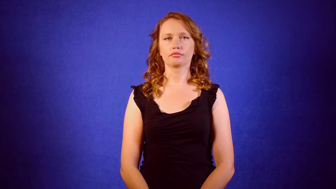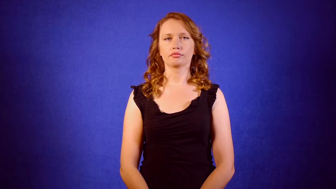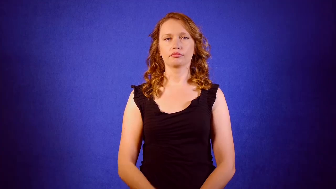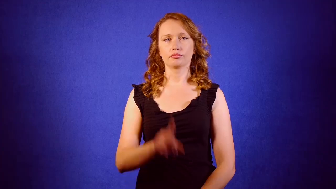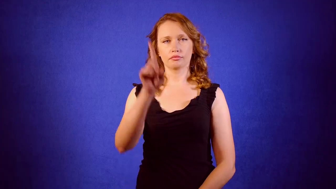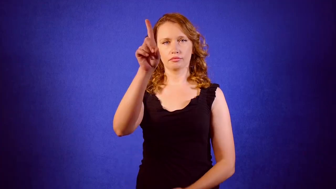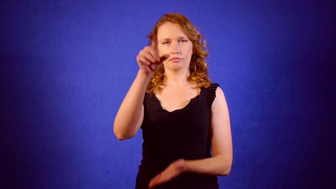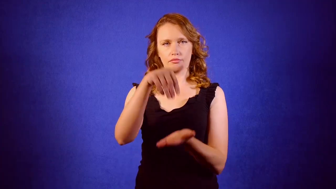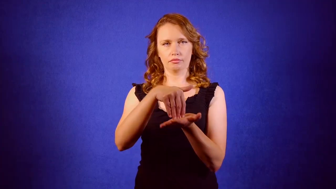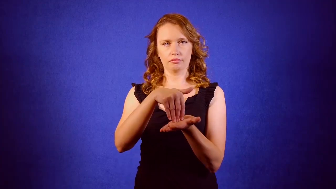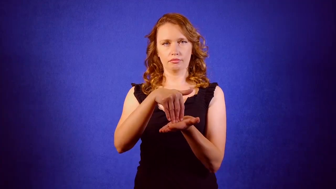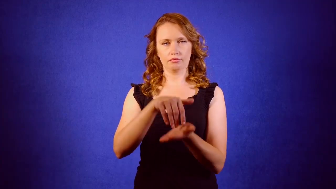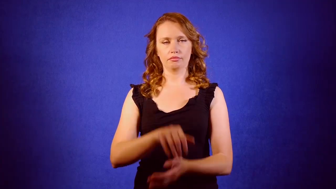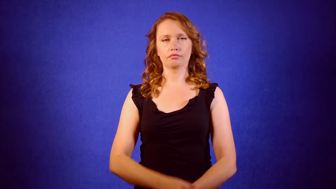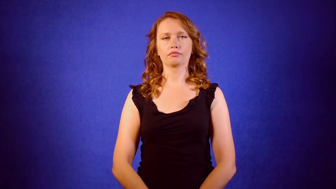1000